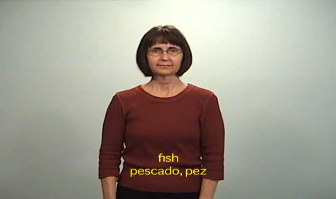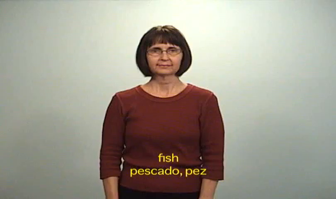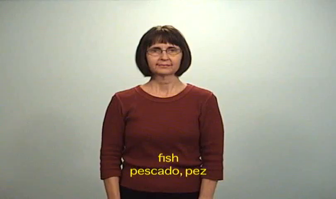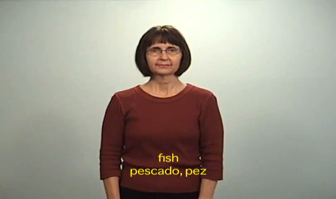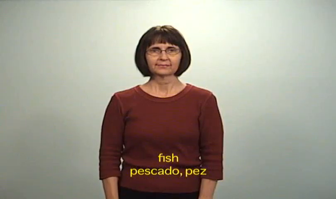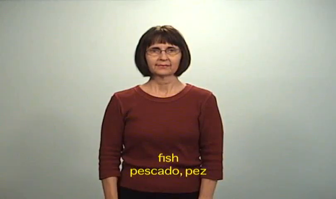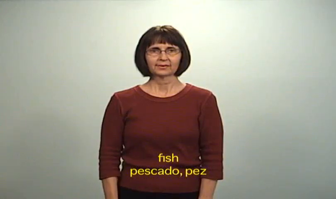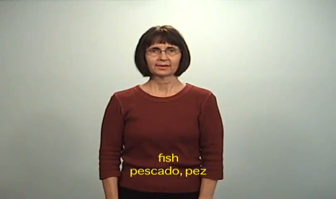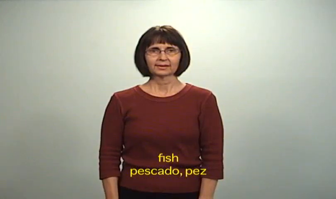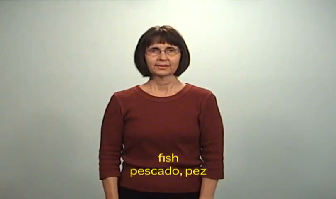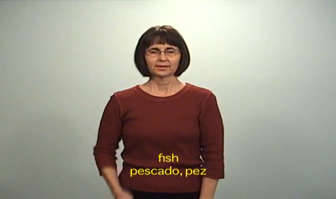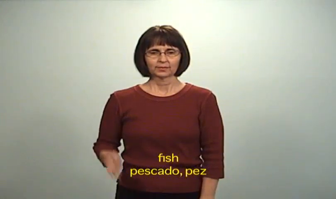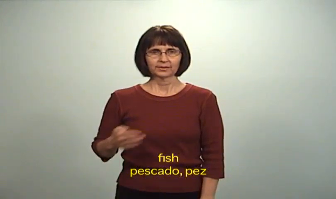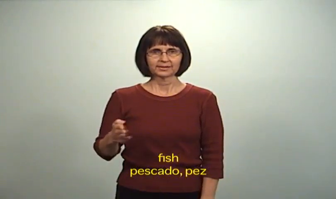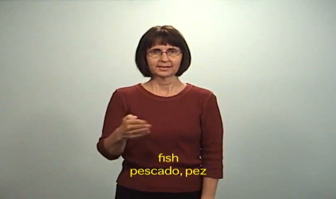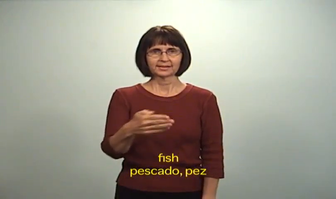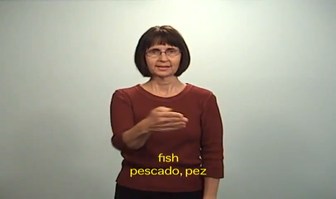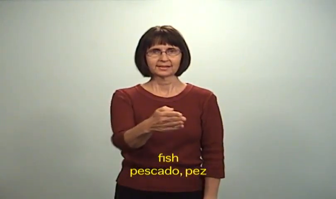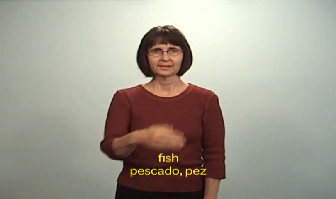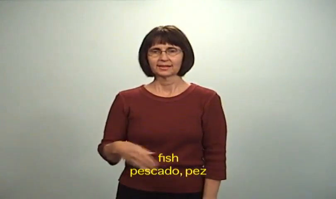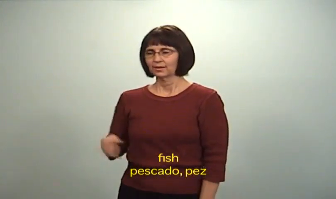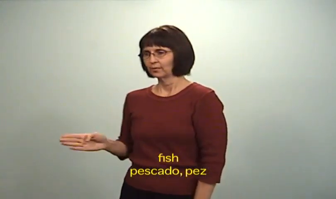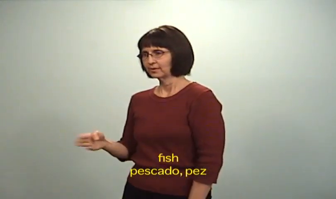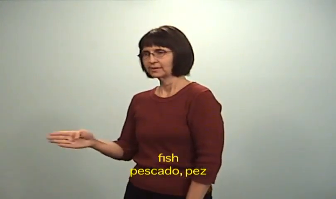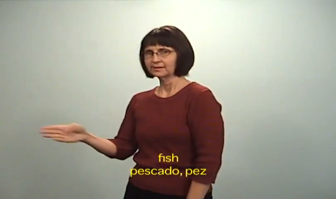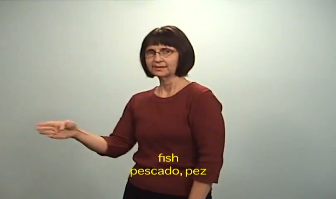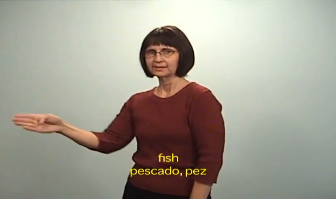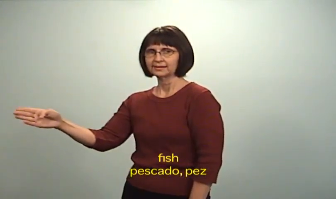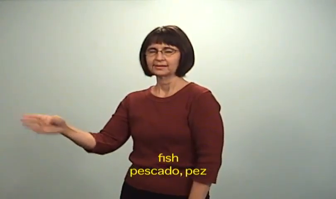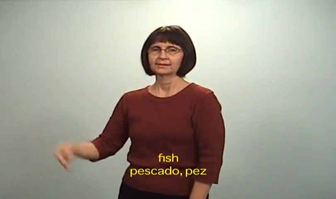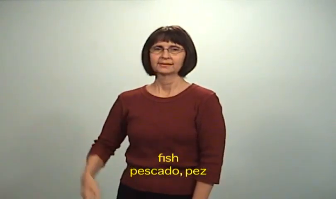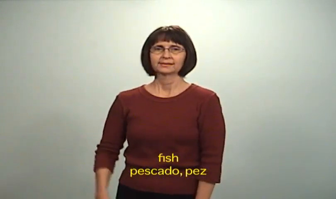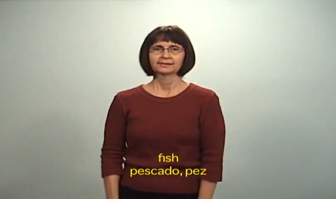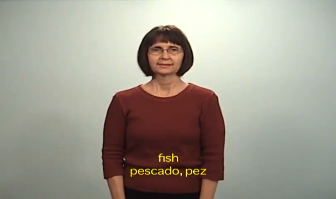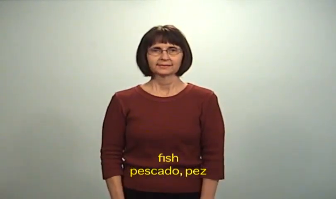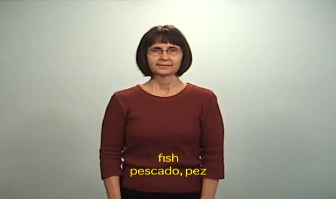Fish